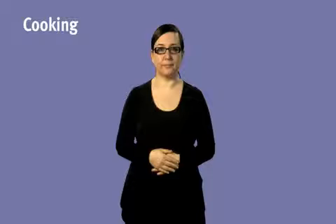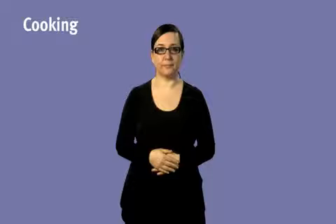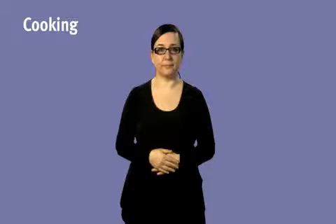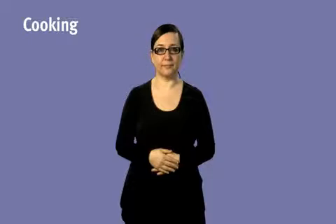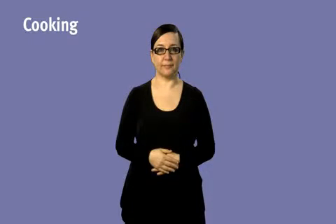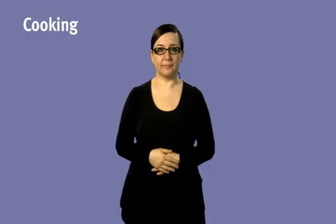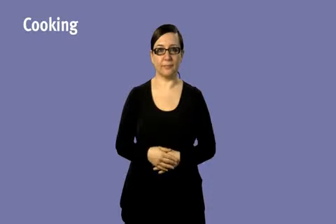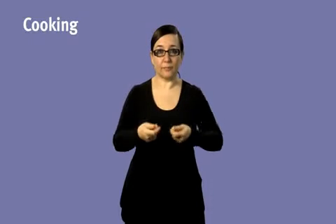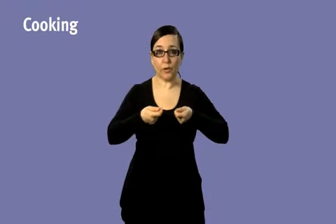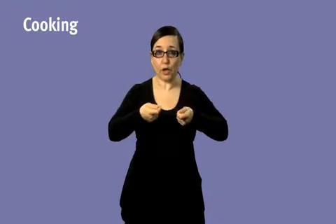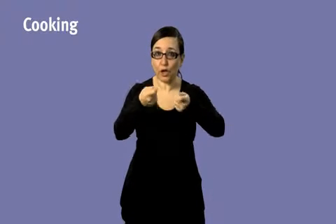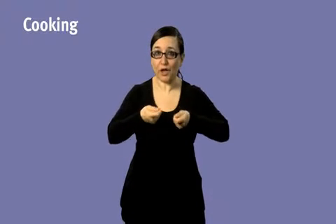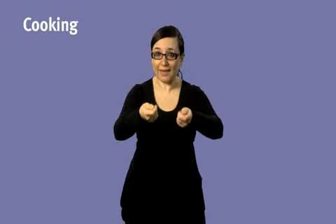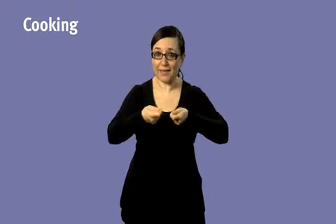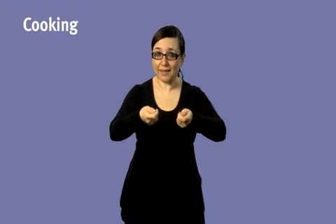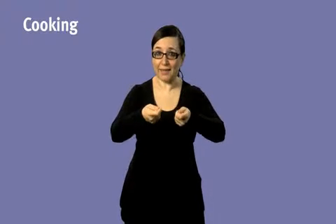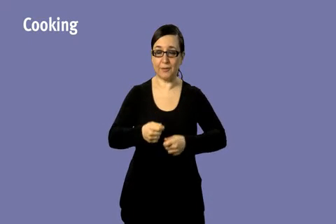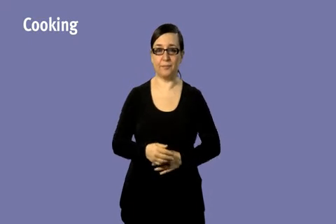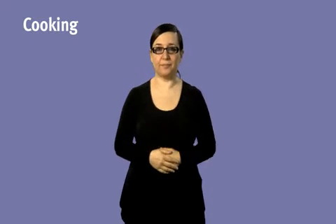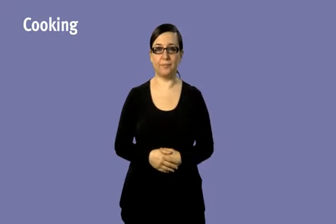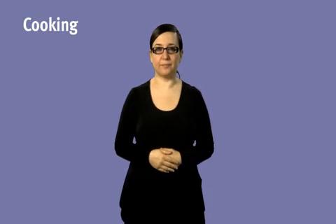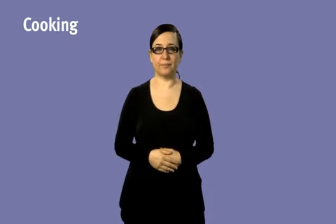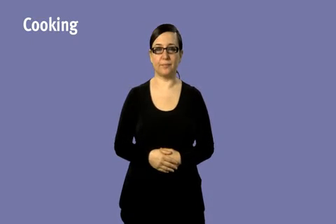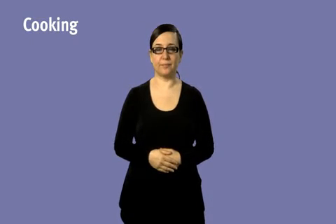Cooking